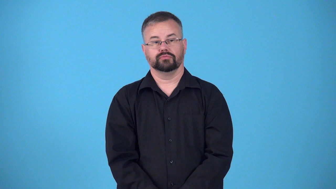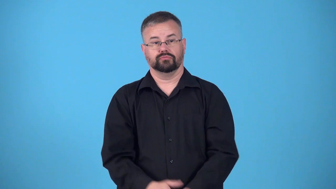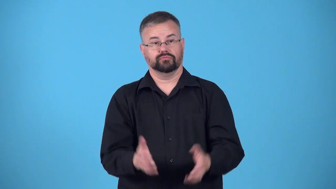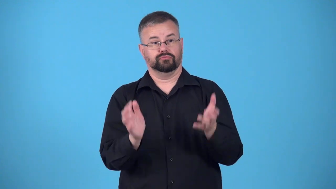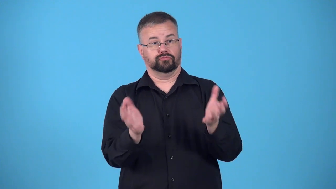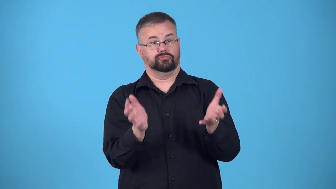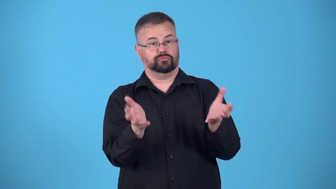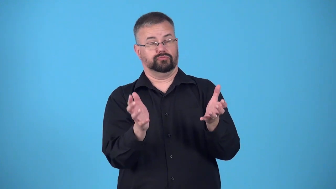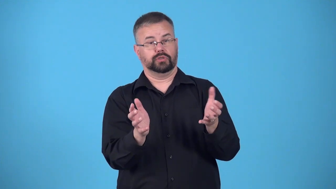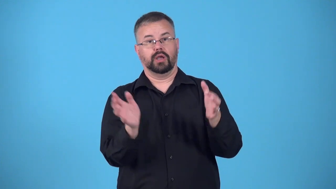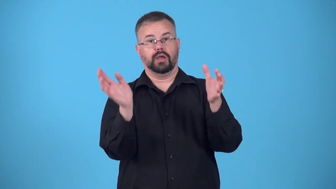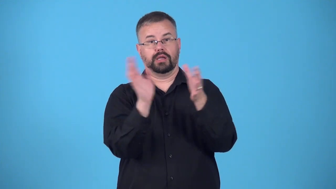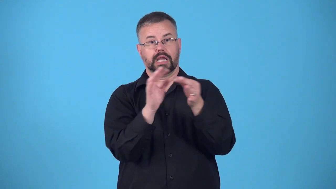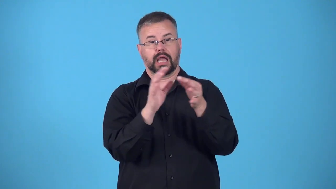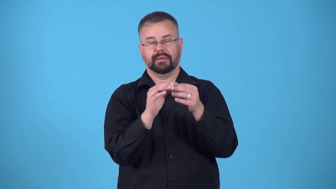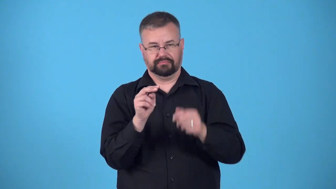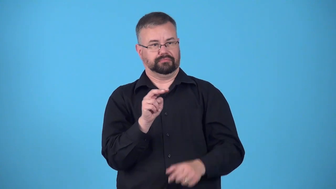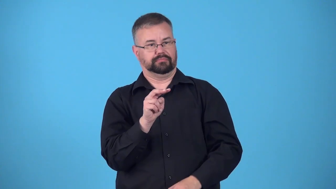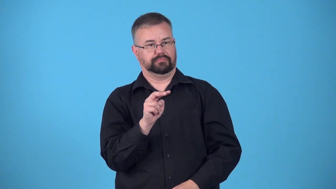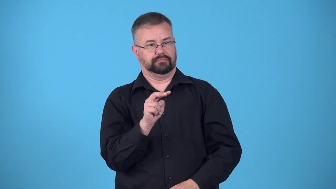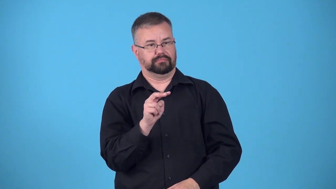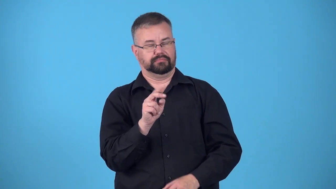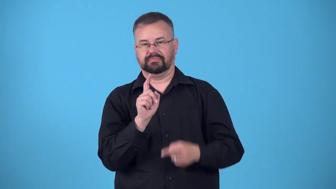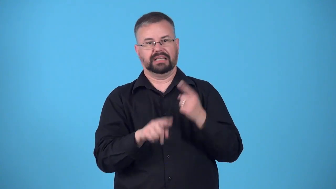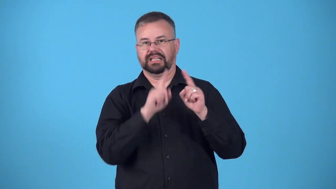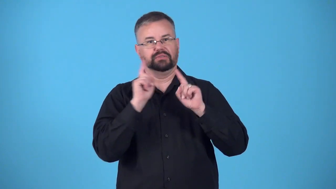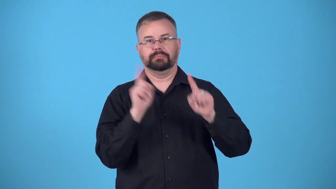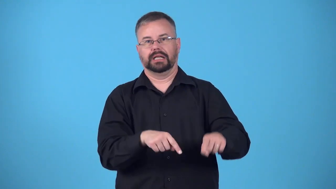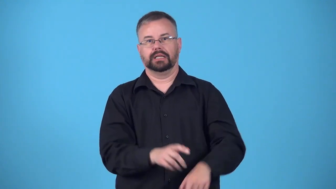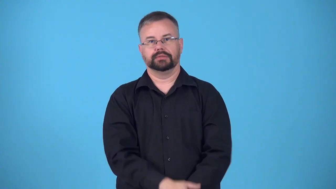conversation stopper